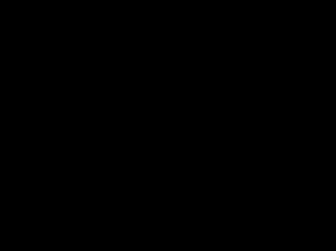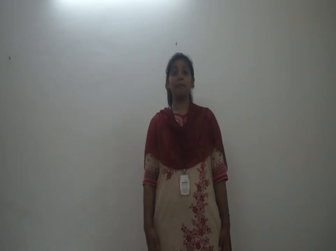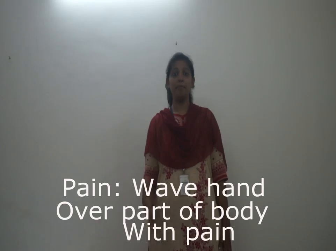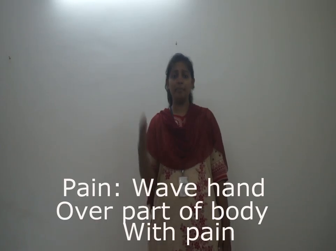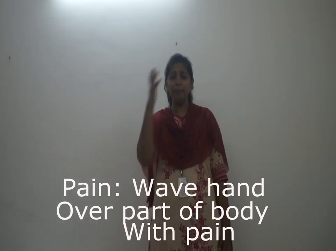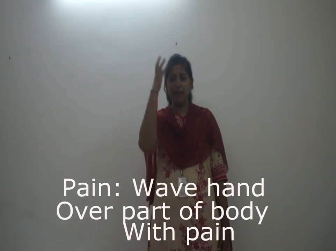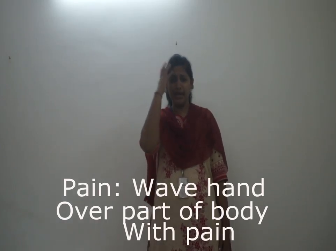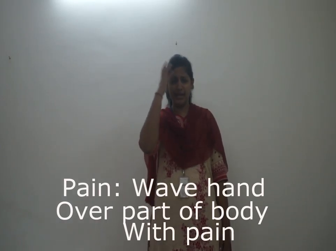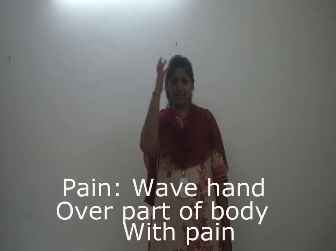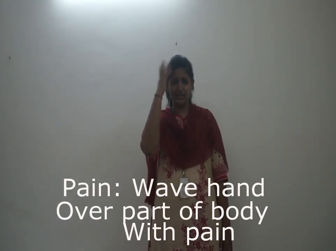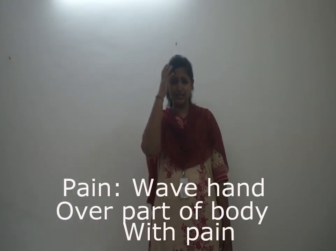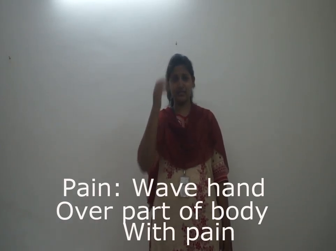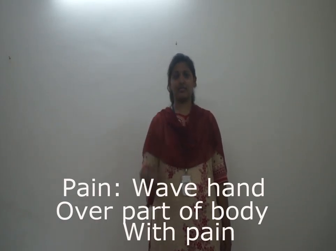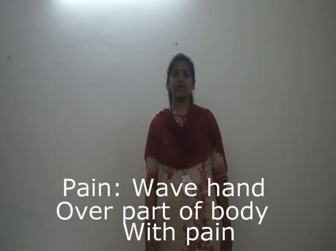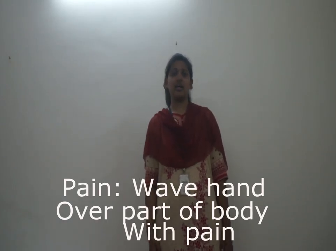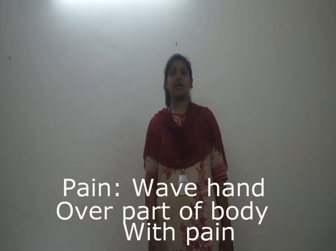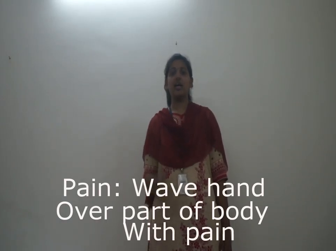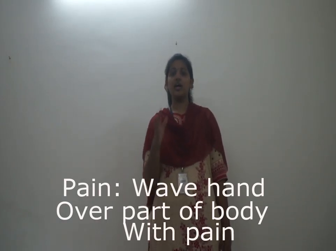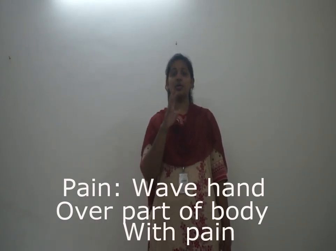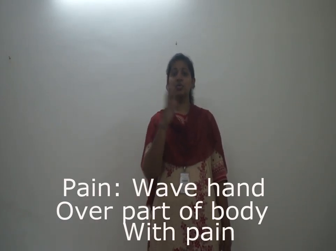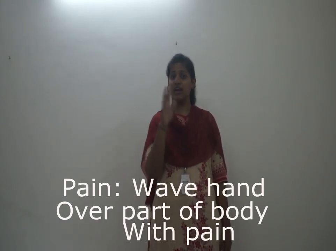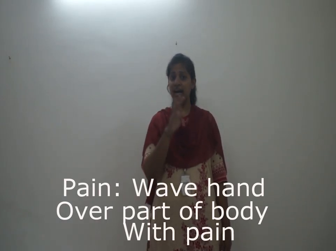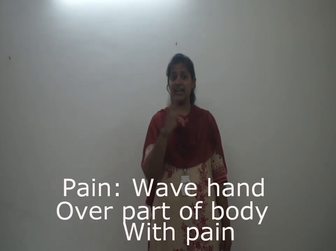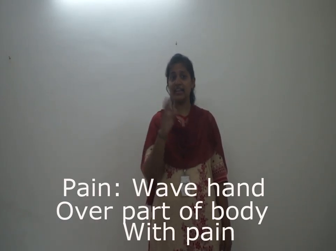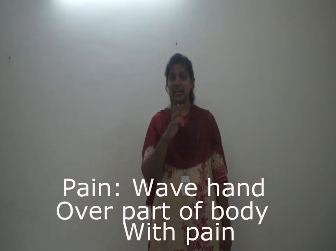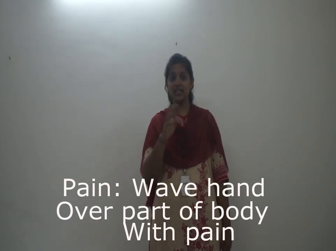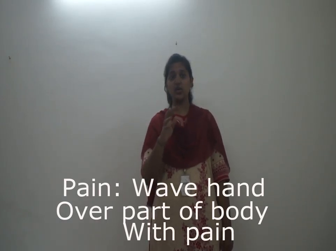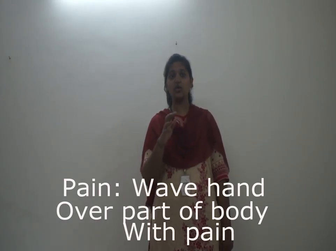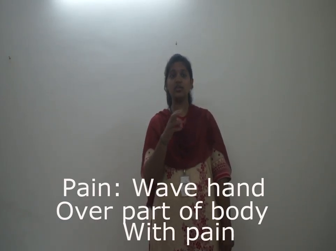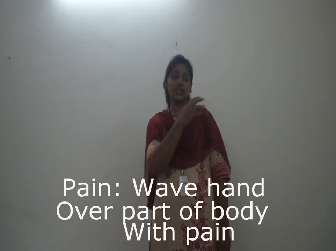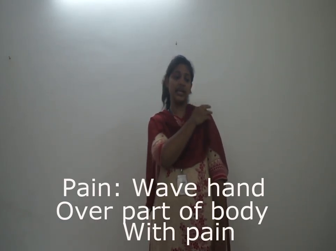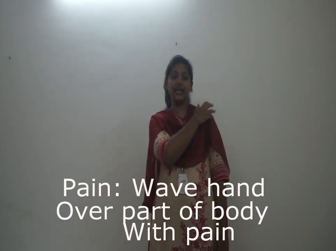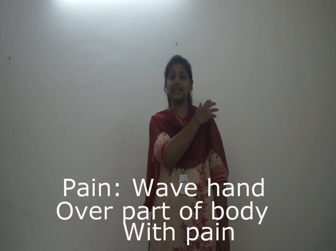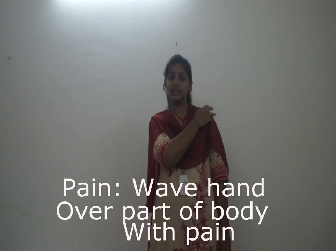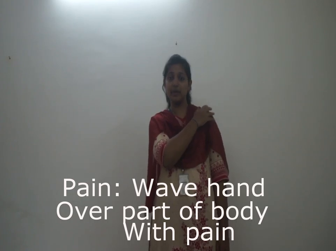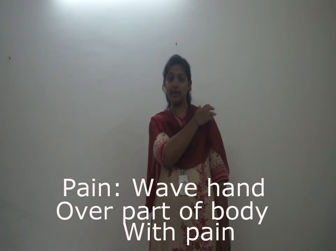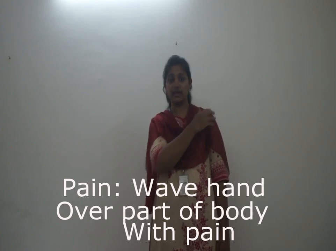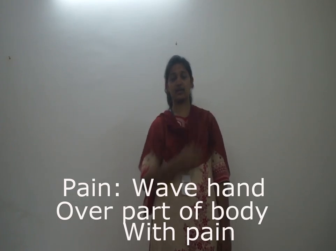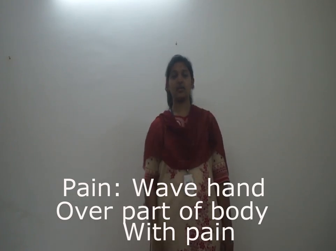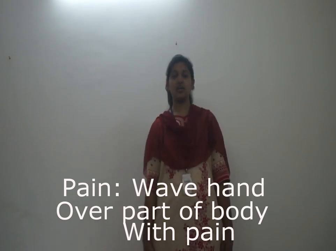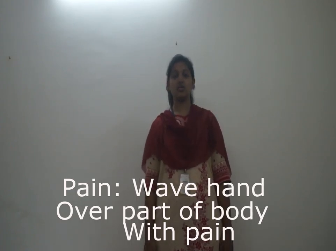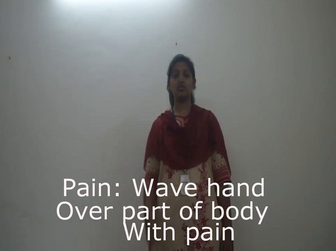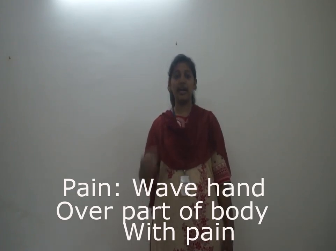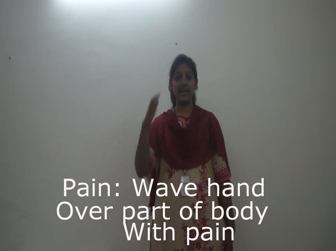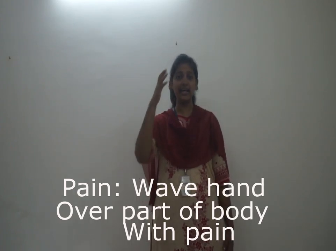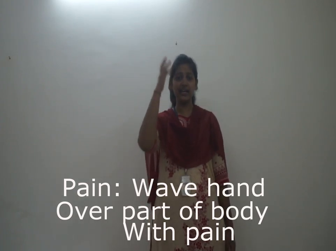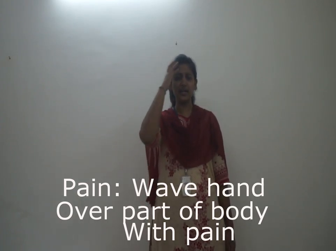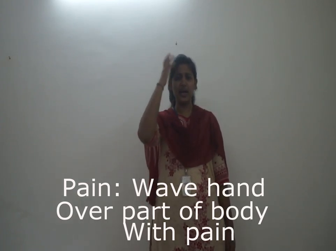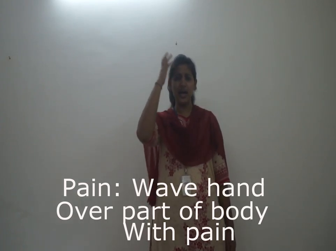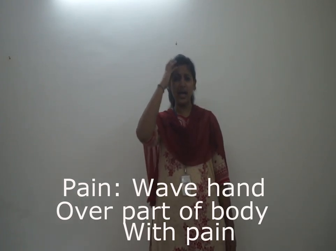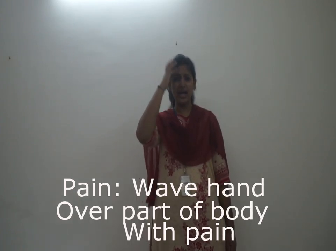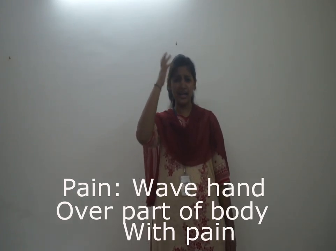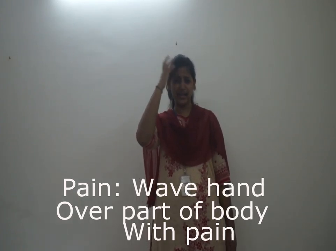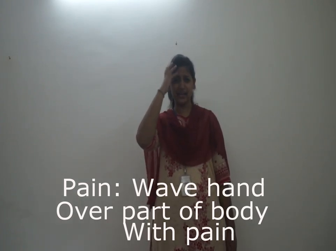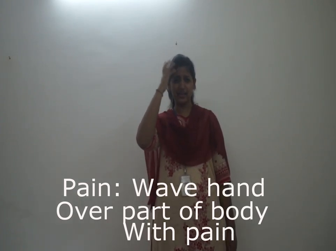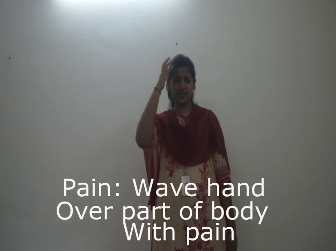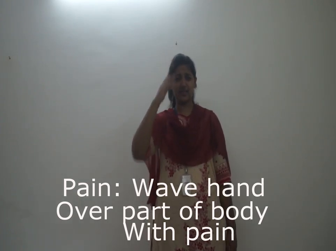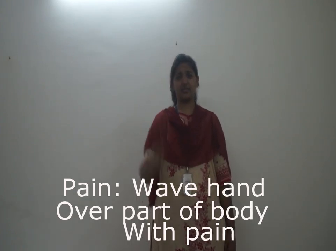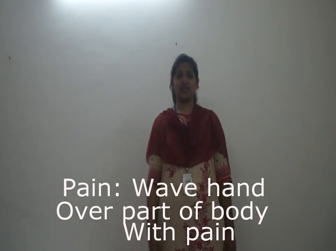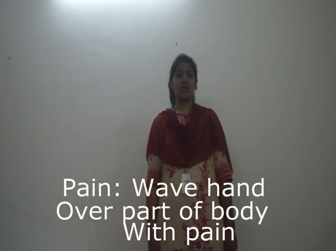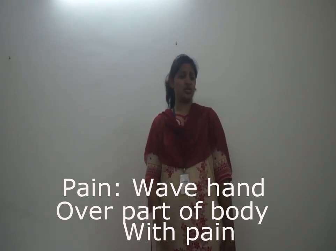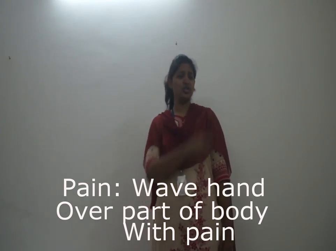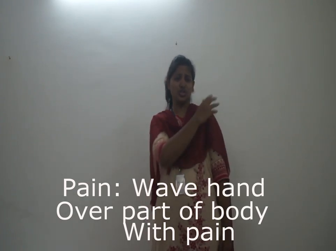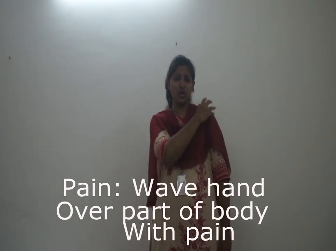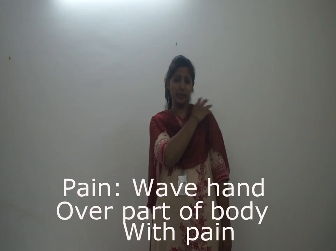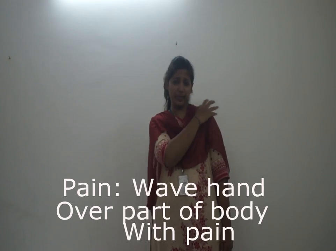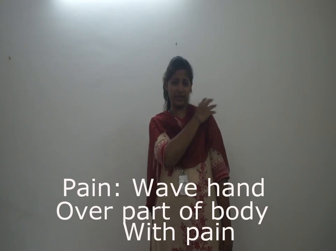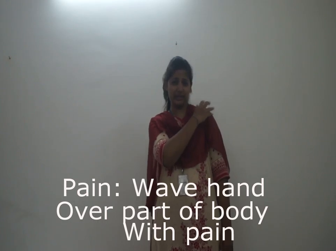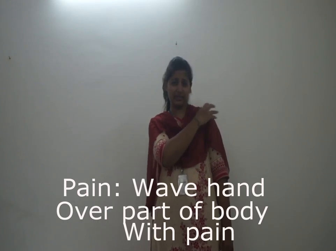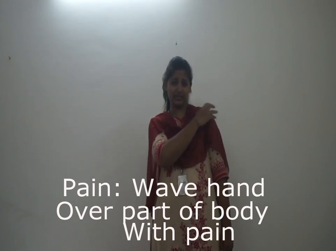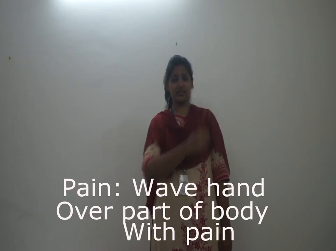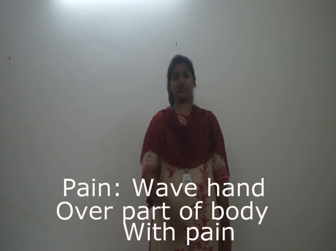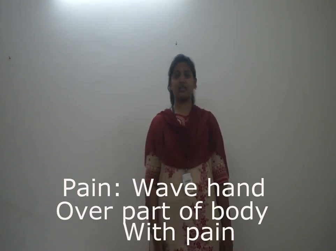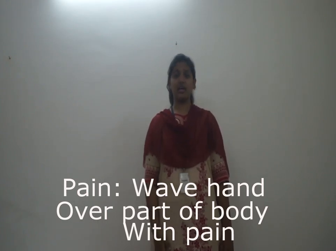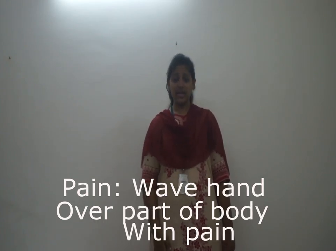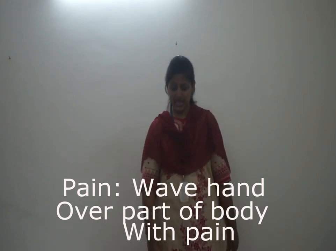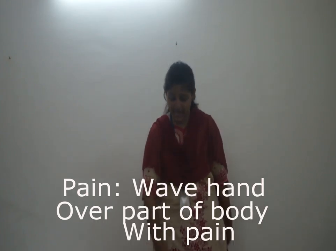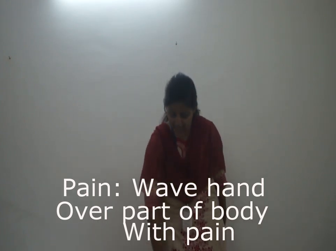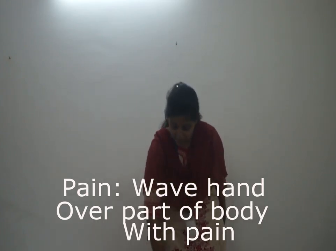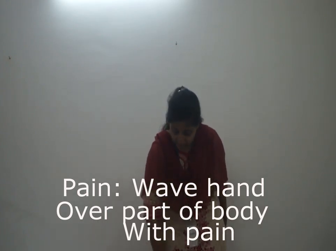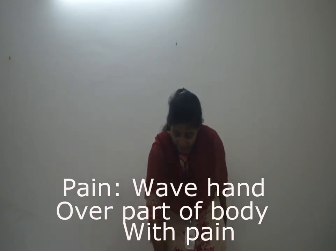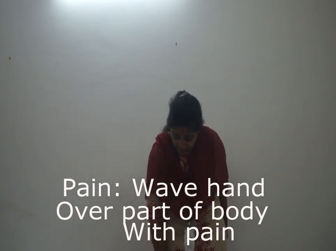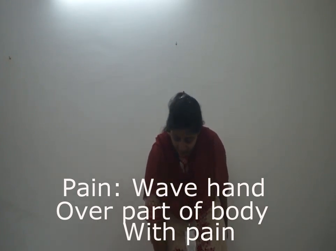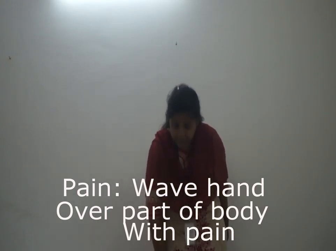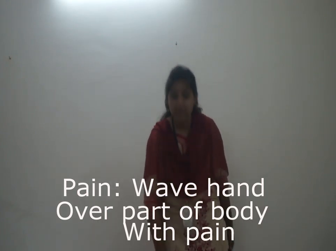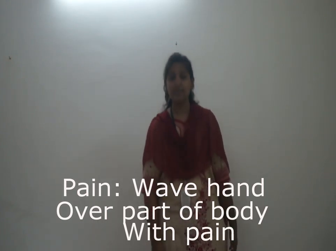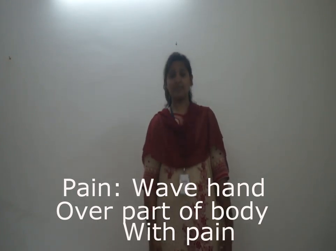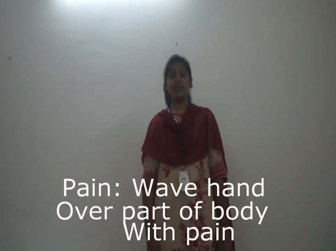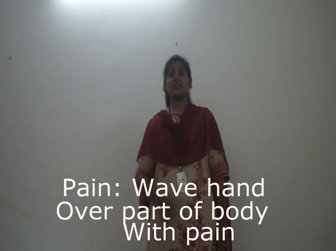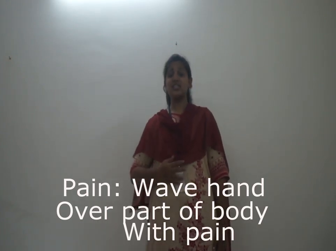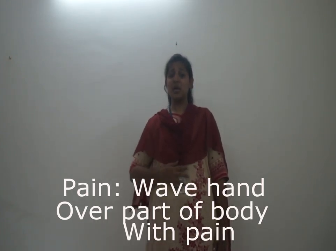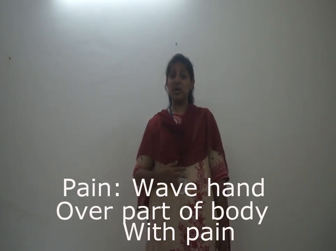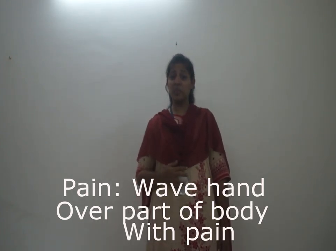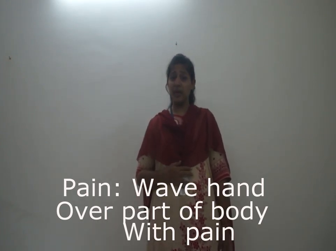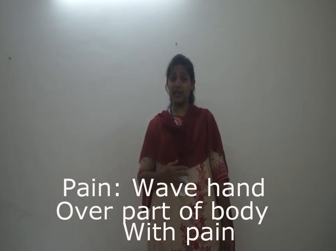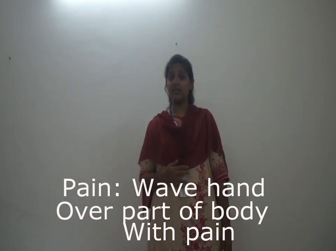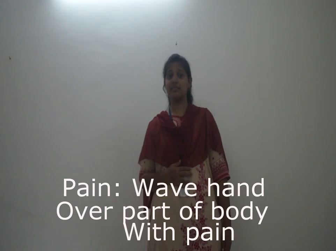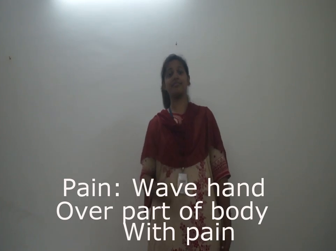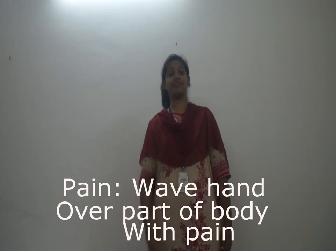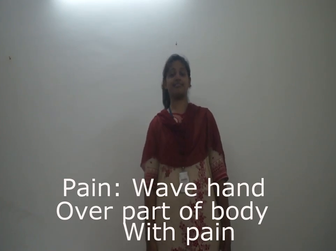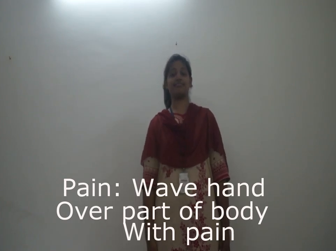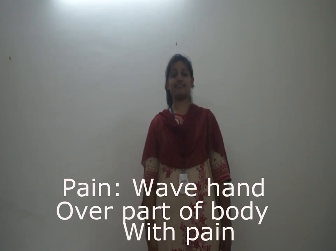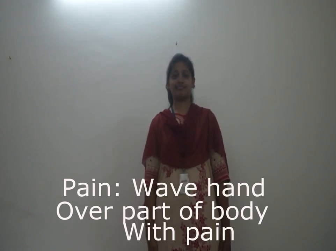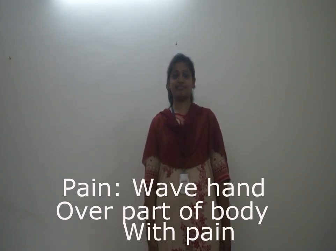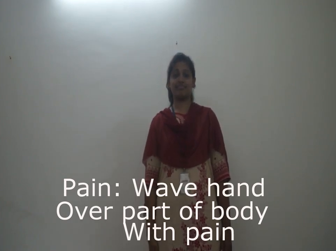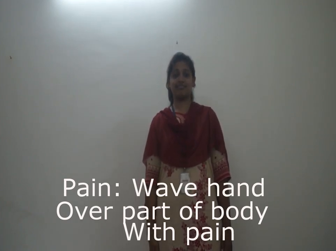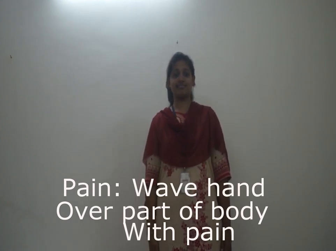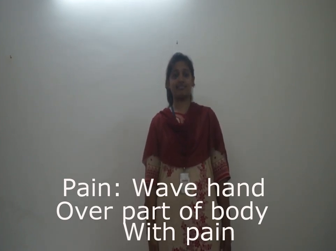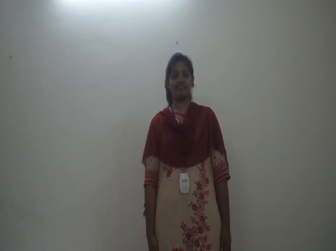OT physio psychologist speech therapist pain